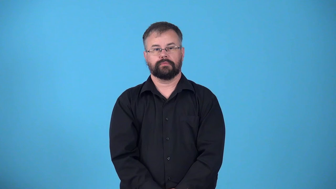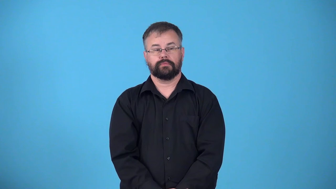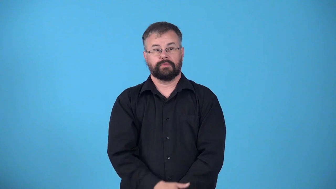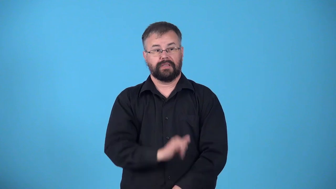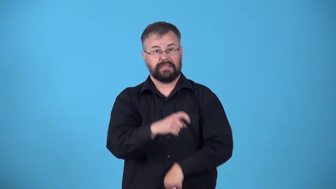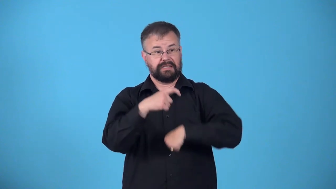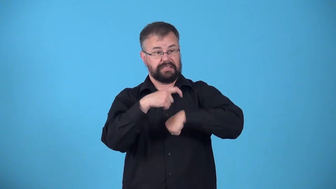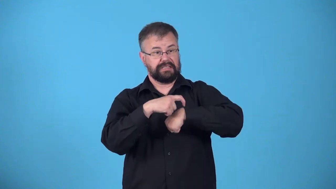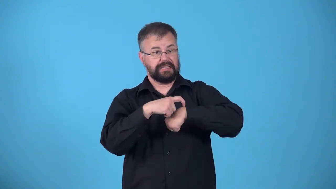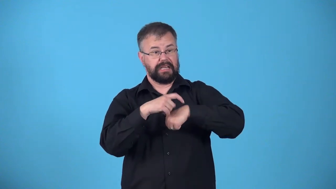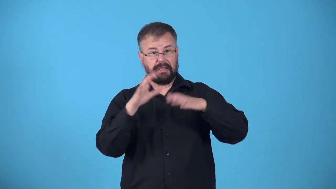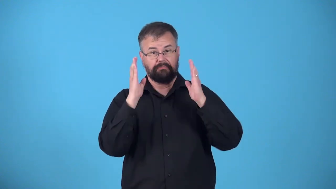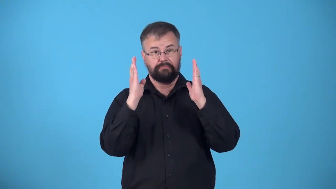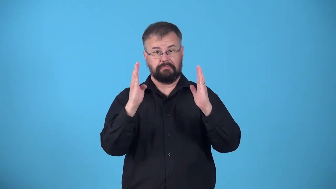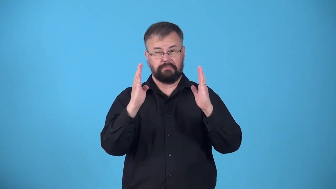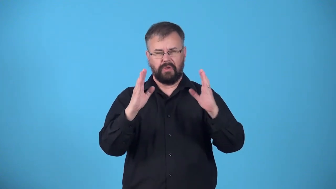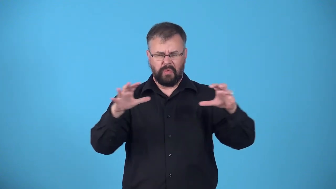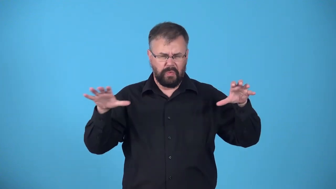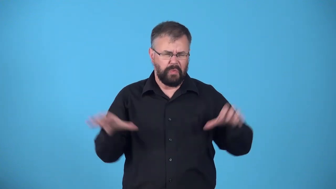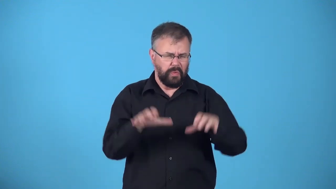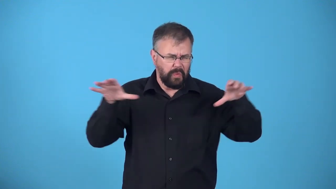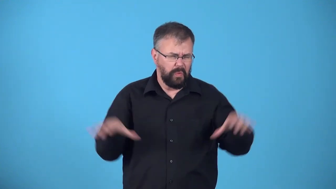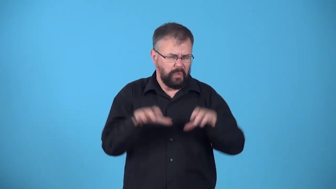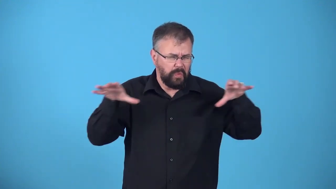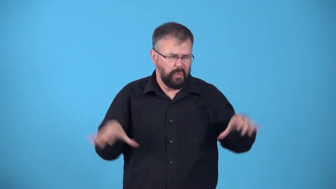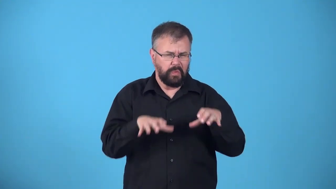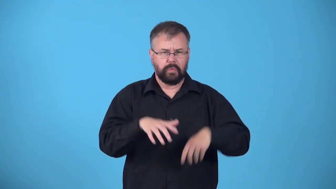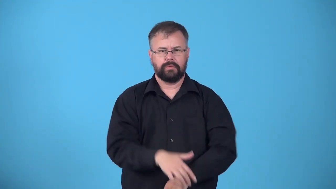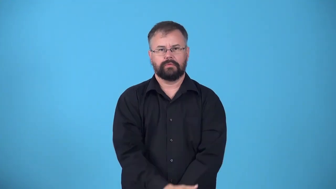height of activity